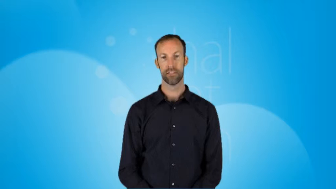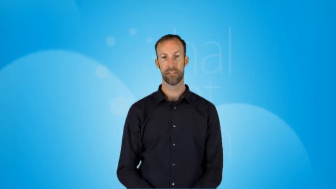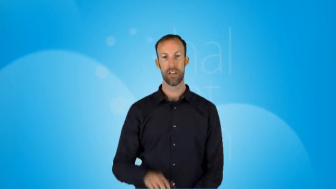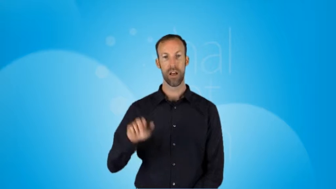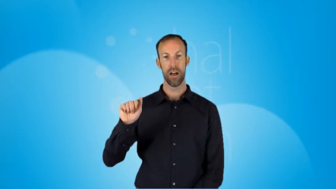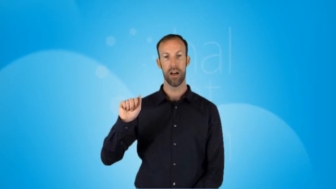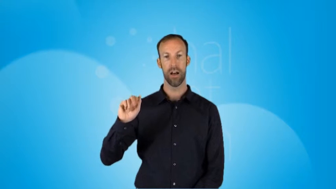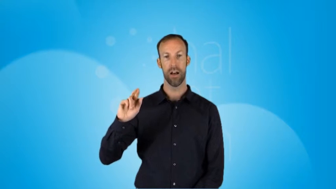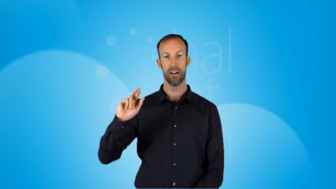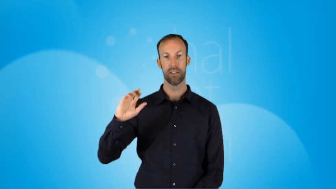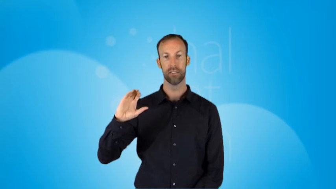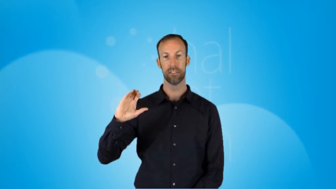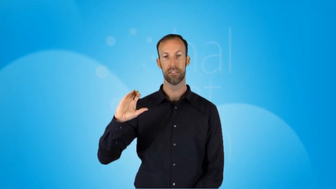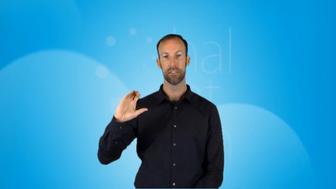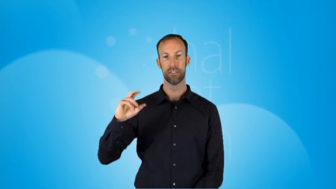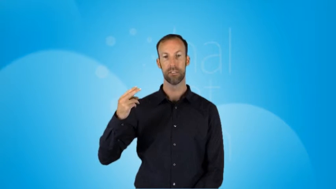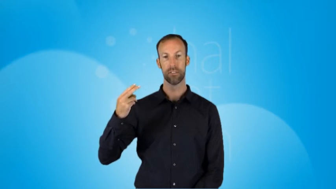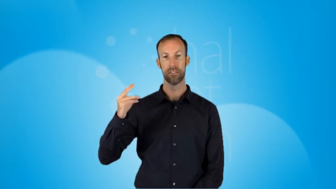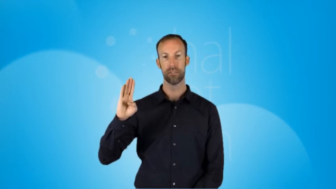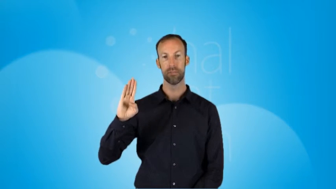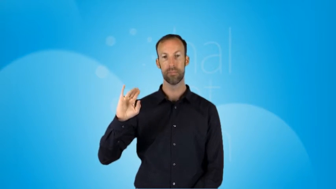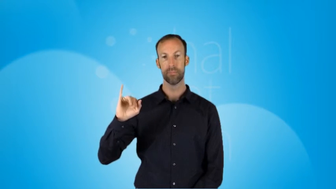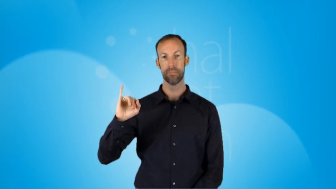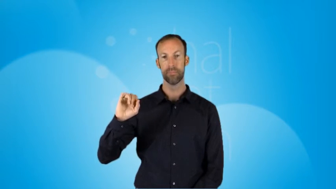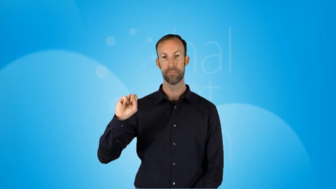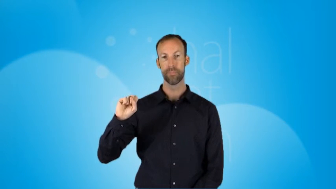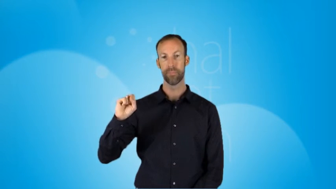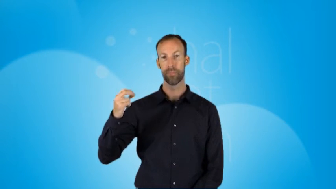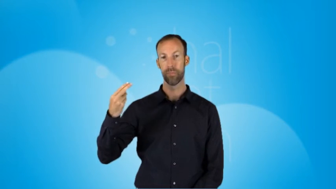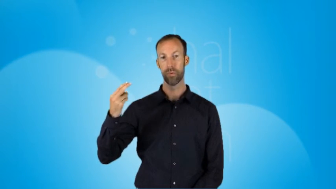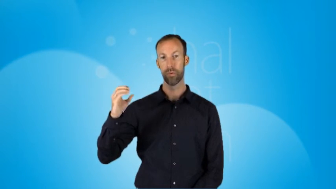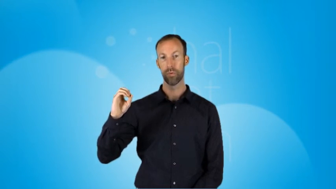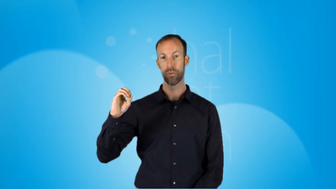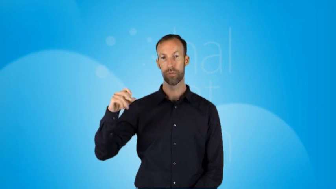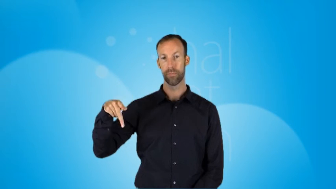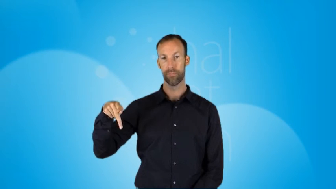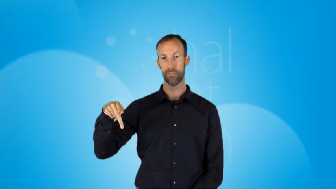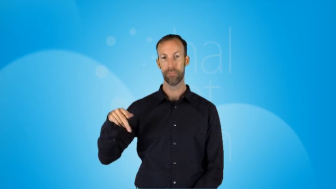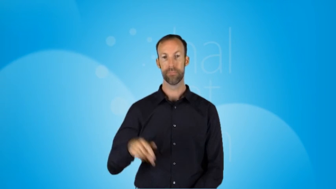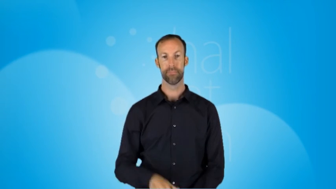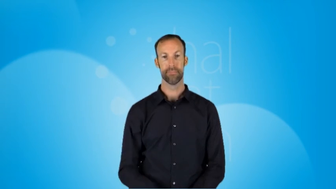archbishop